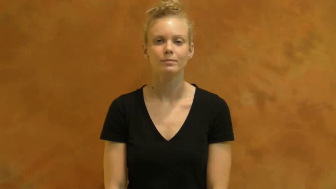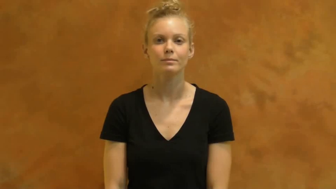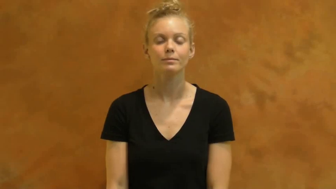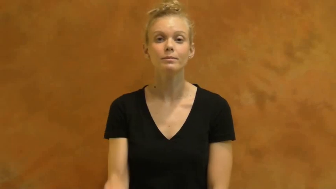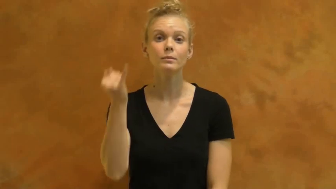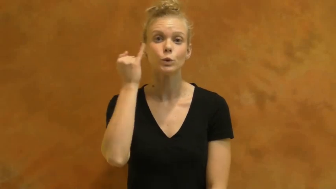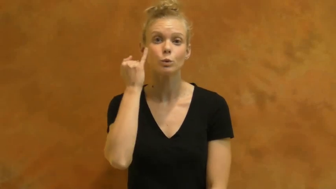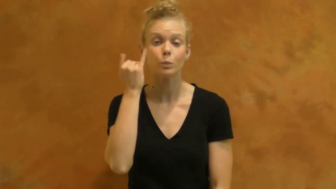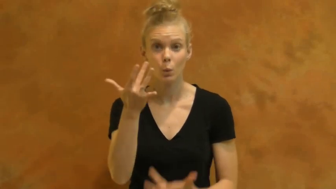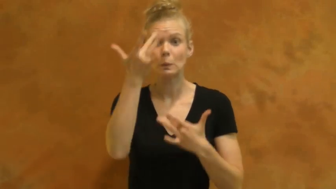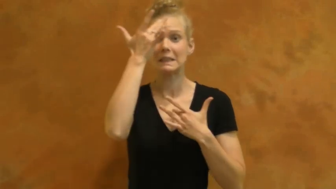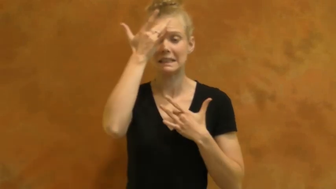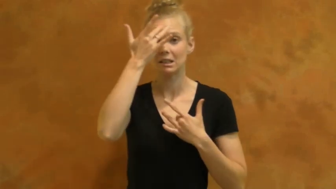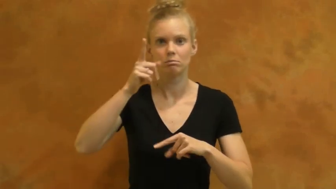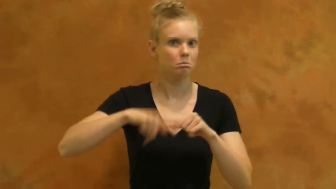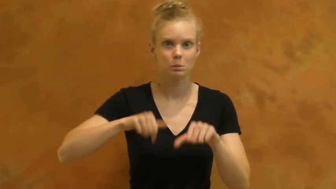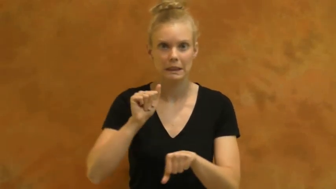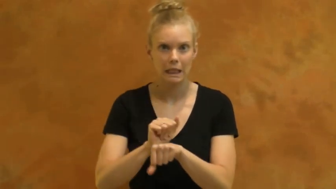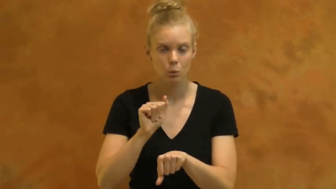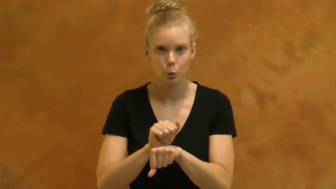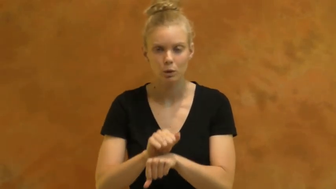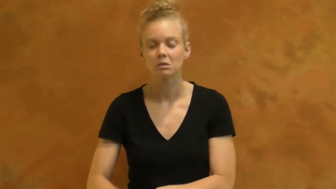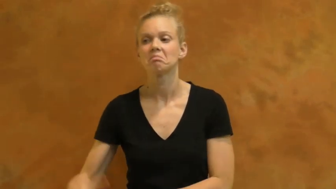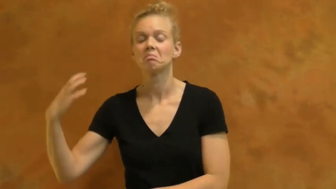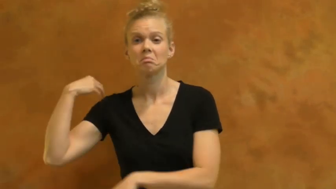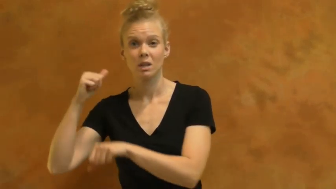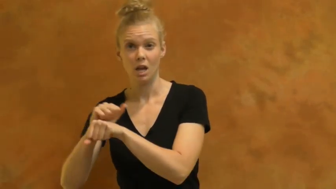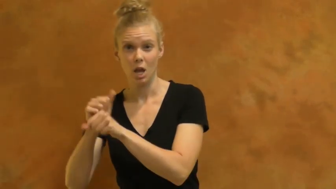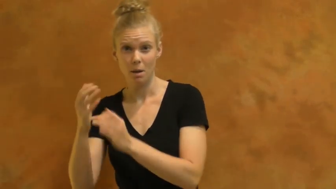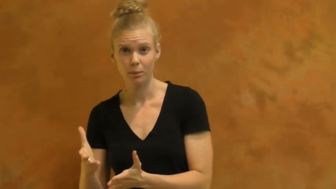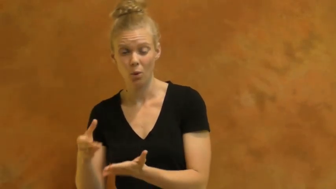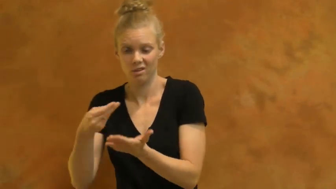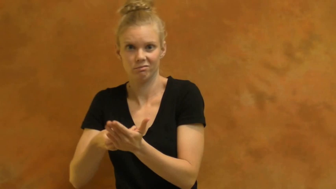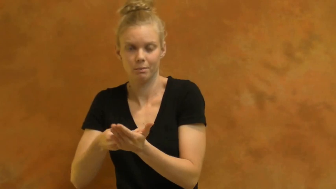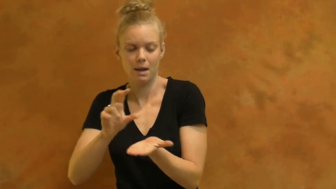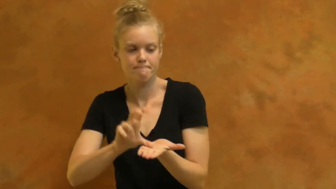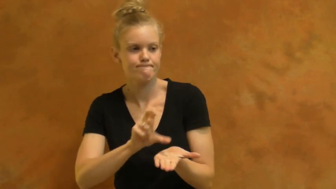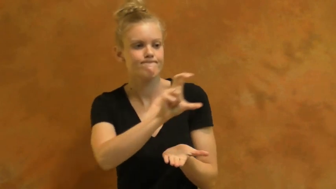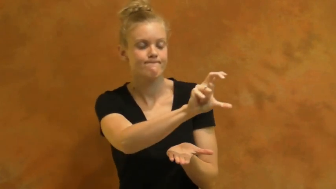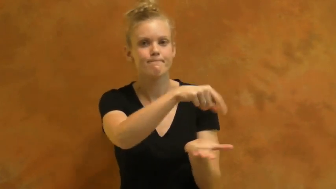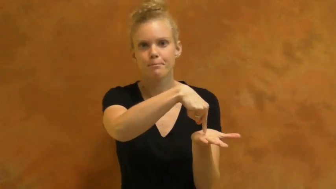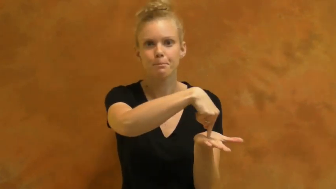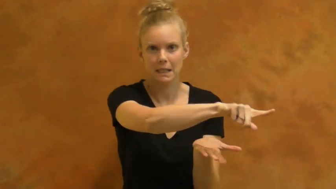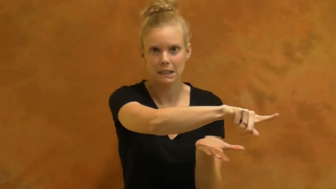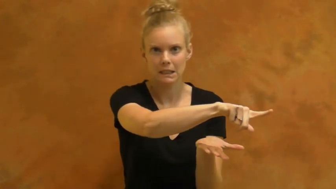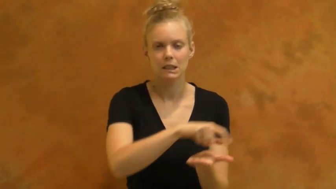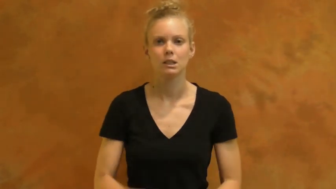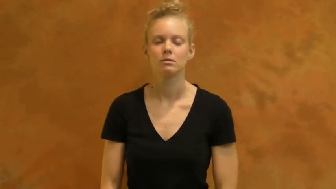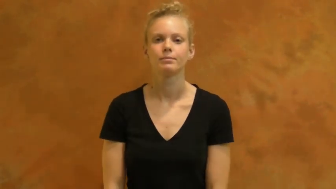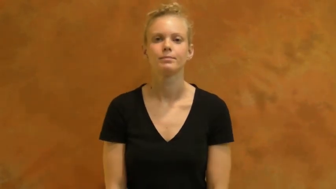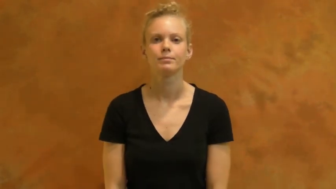sickness benefit